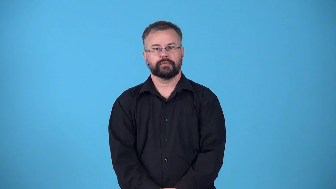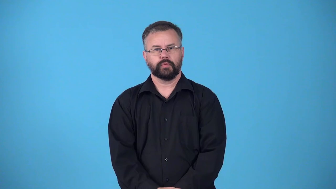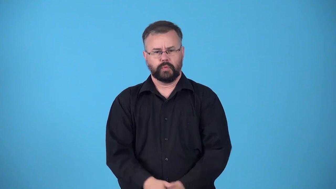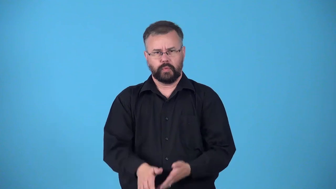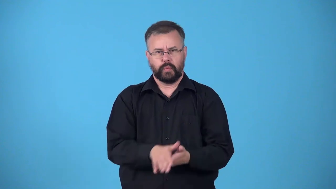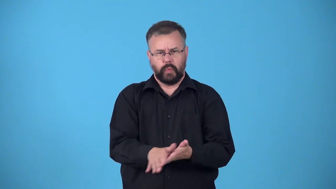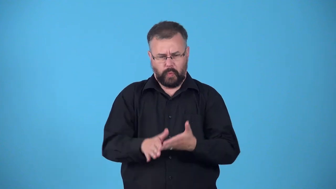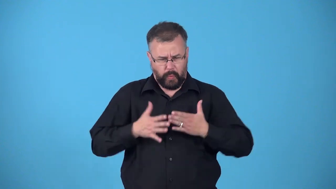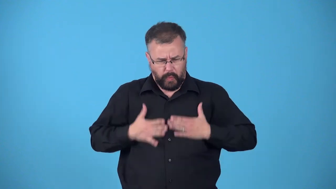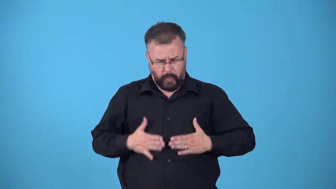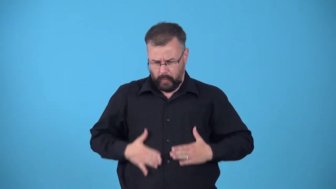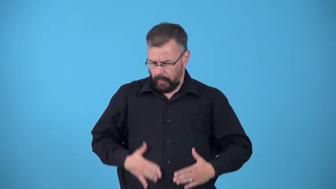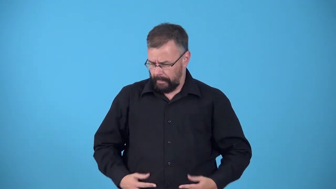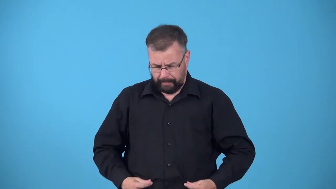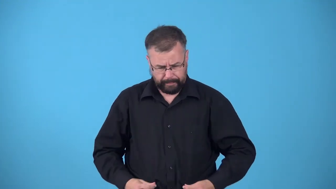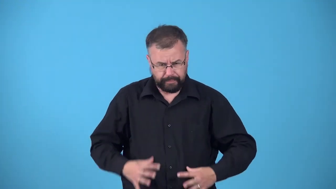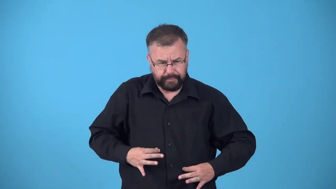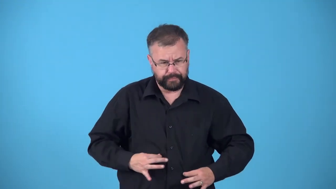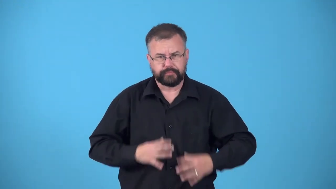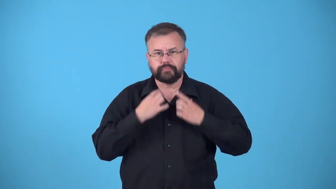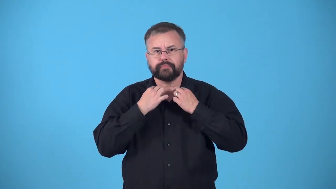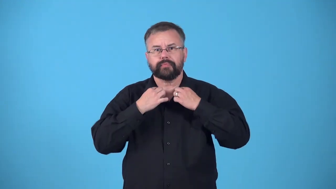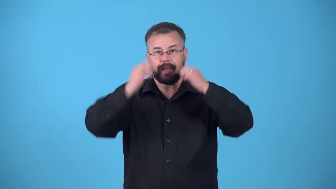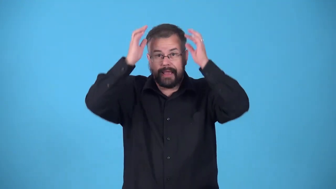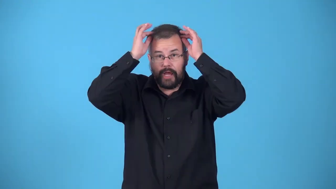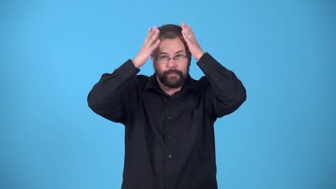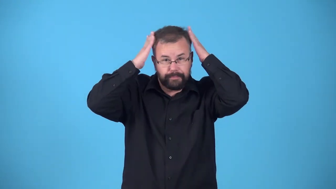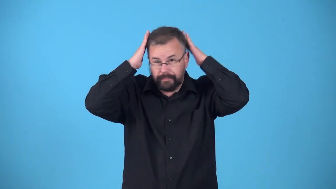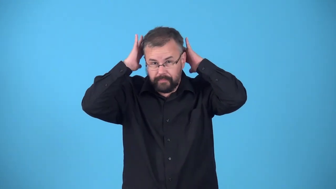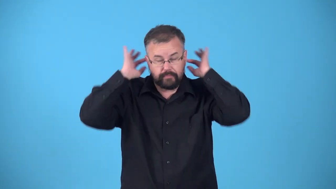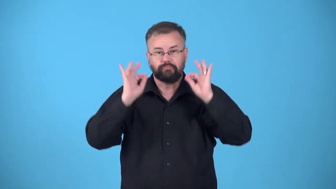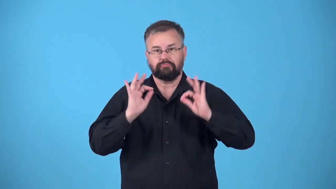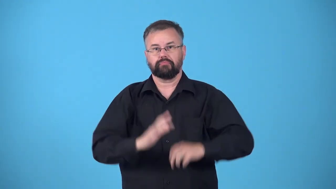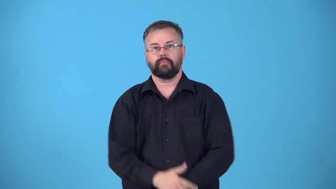freshen,freshen up,primp